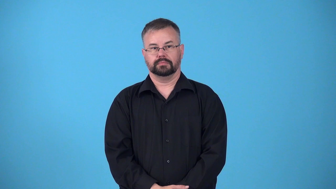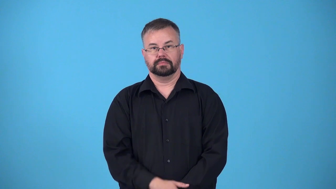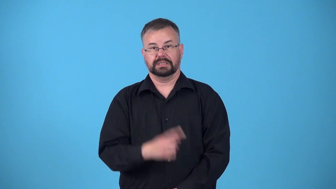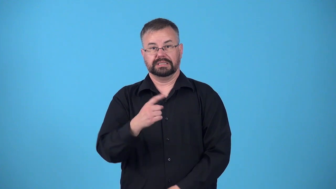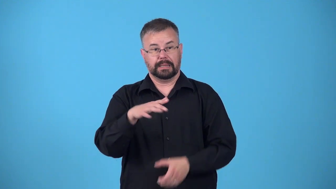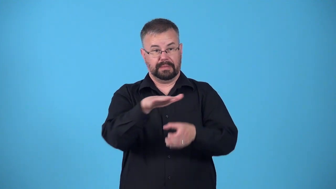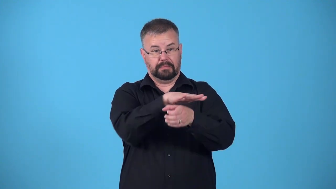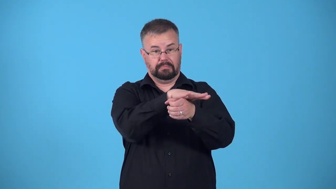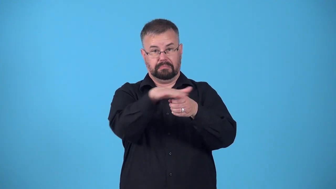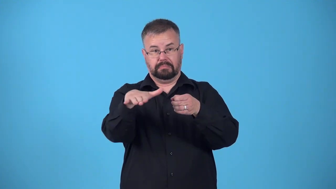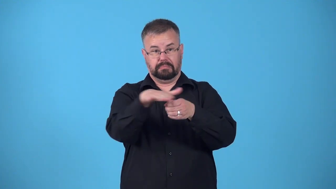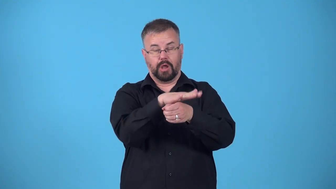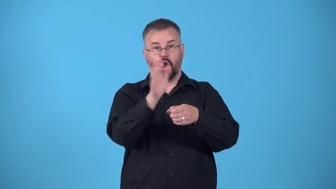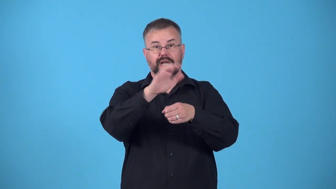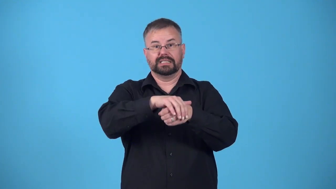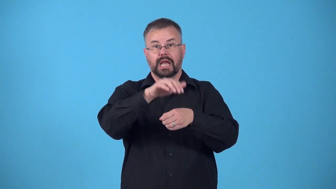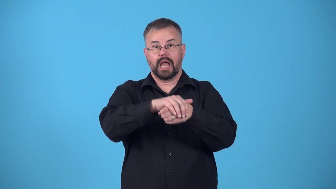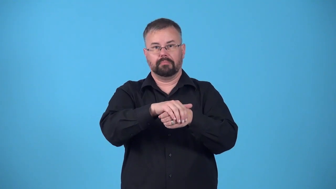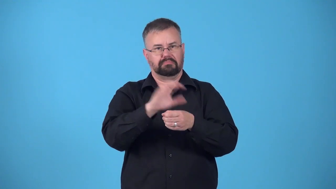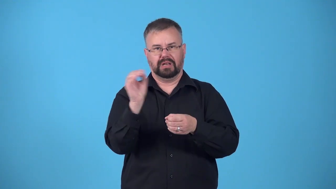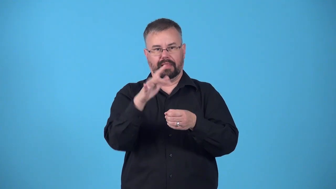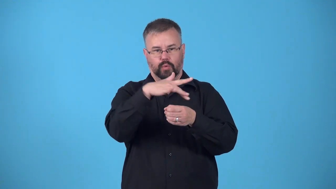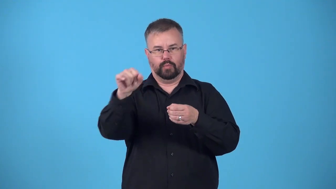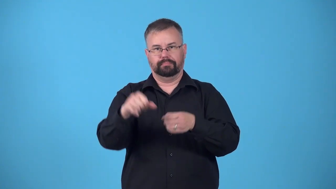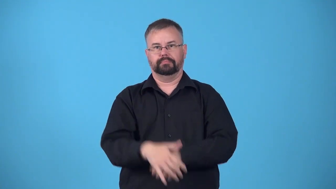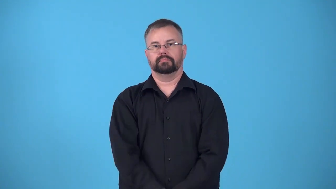topless